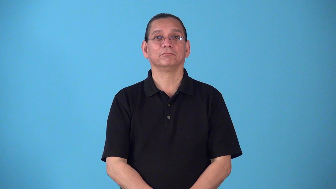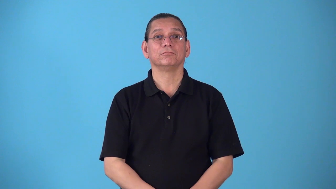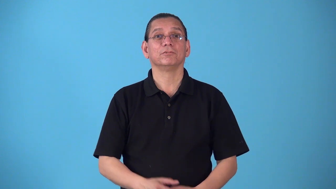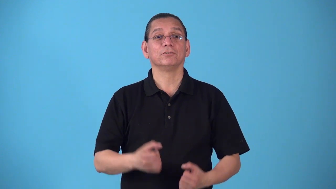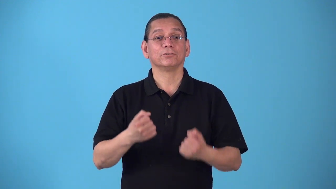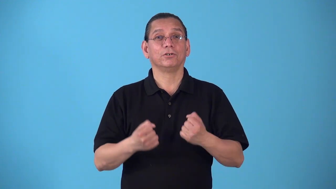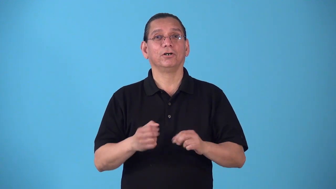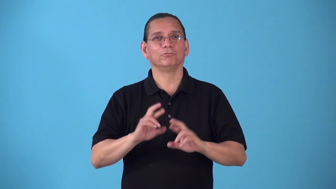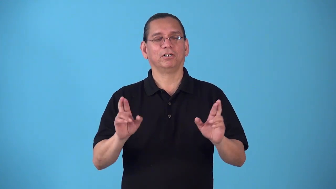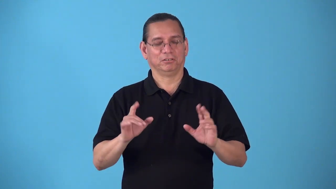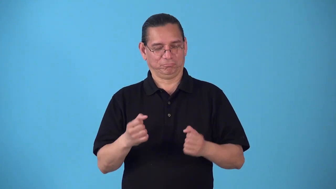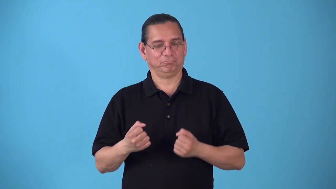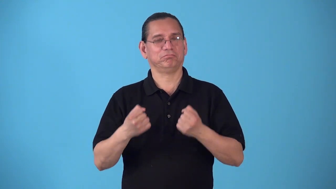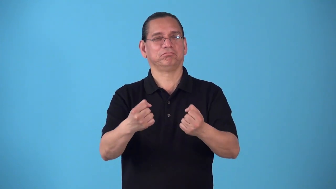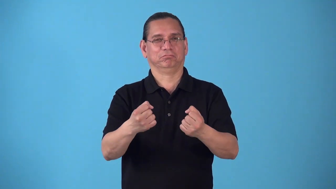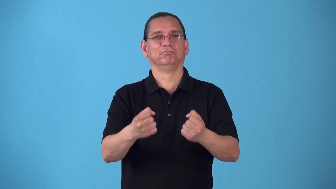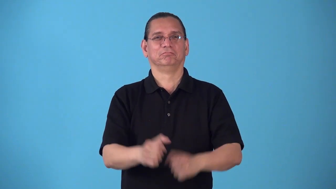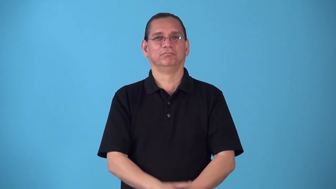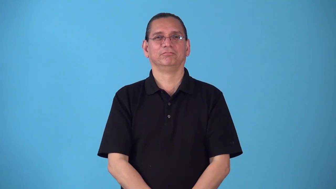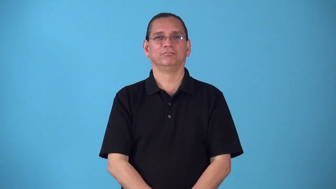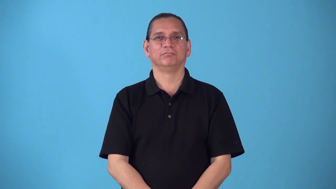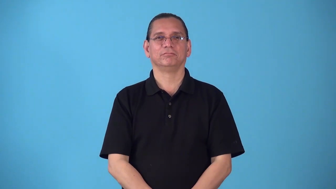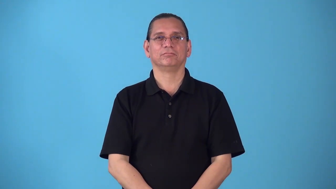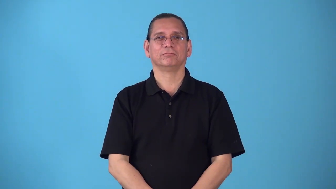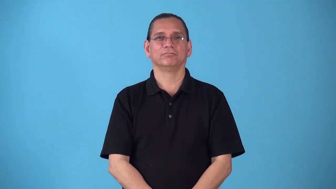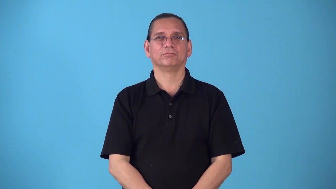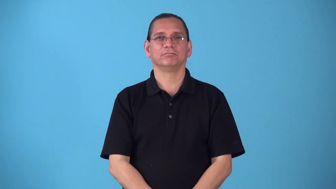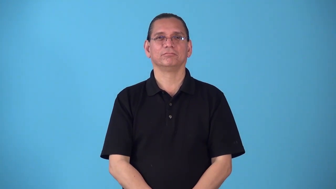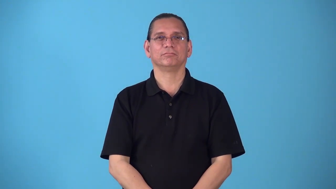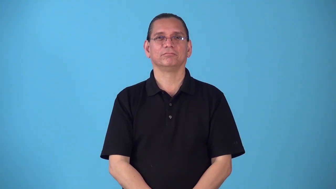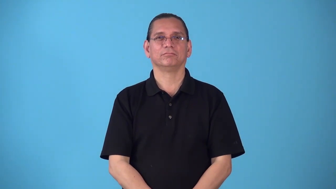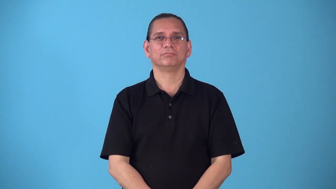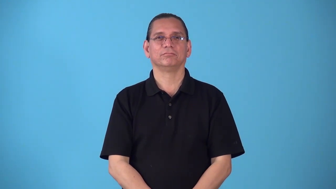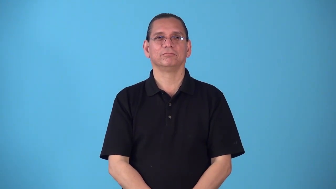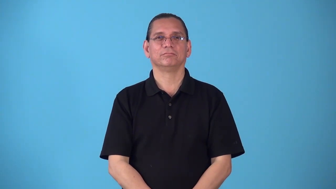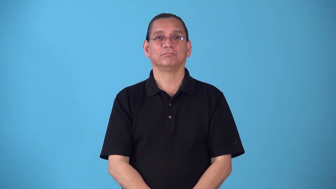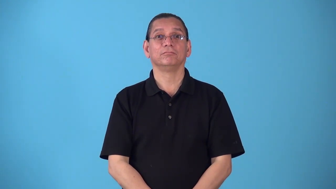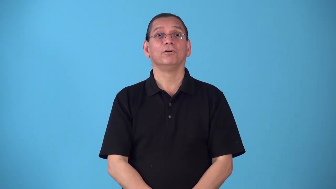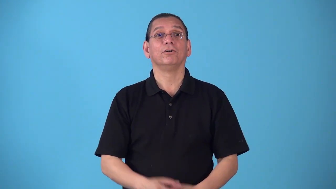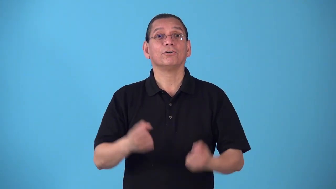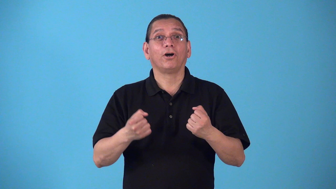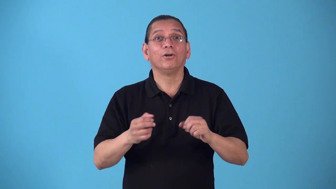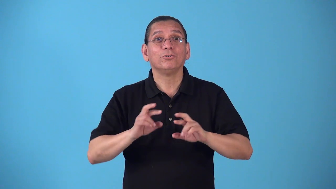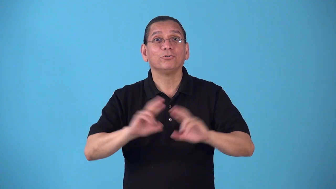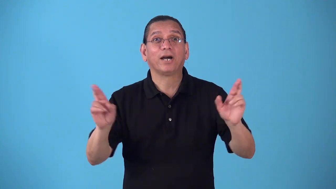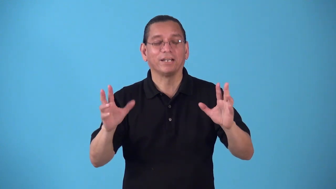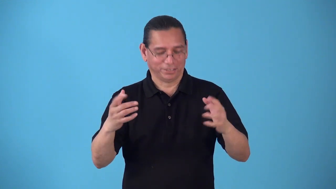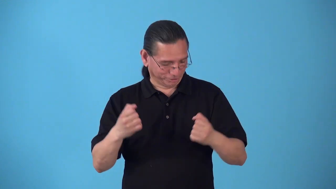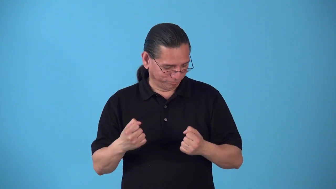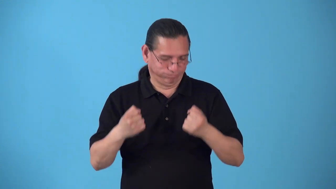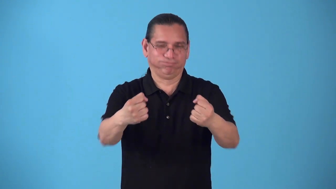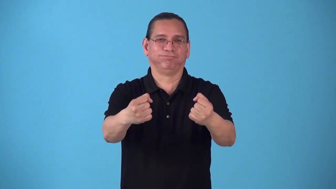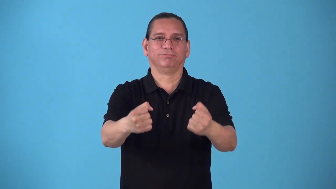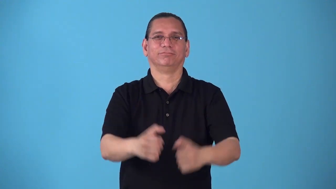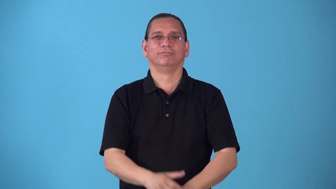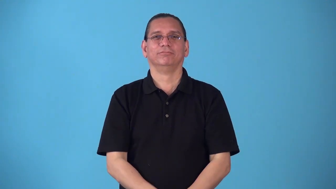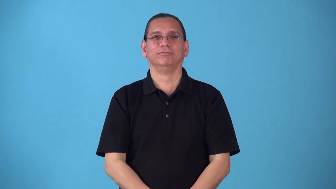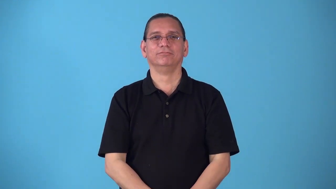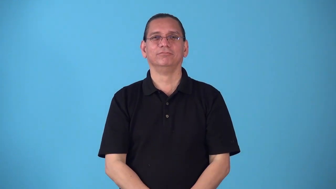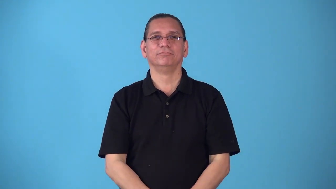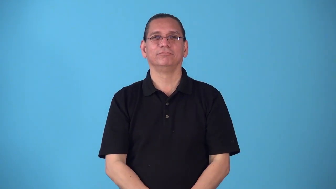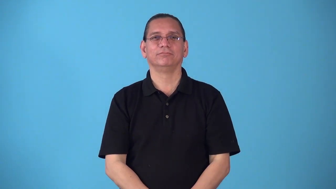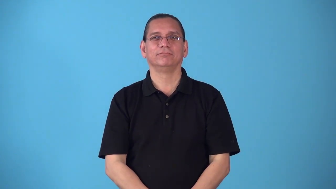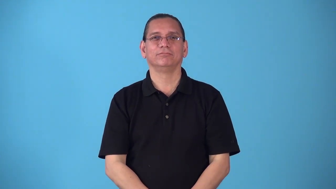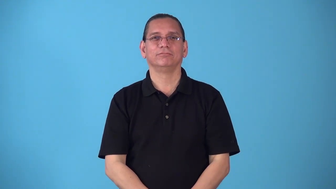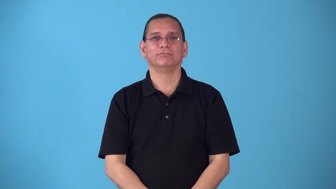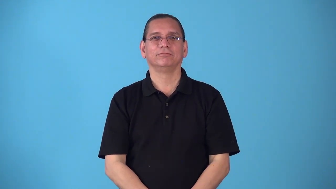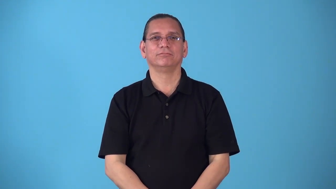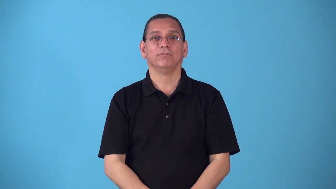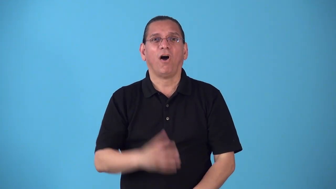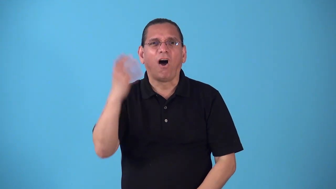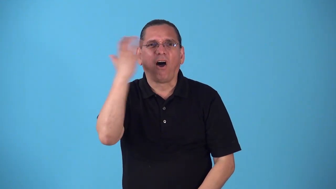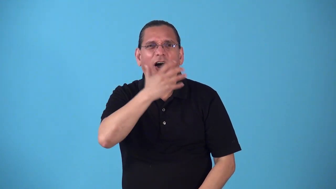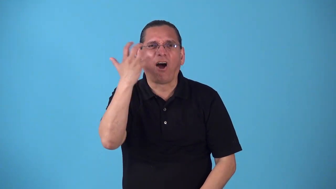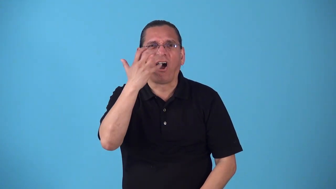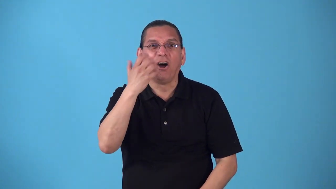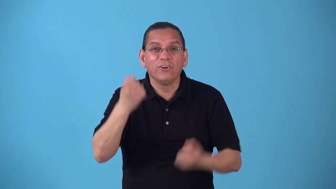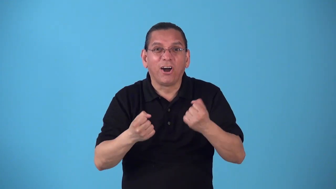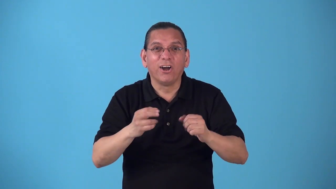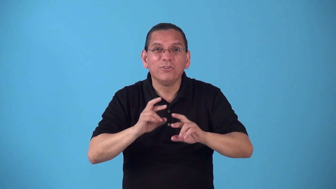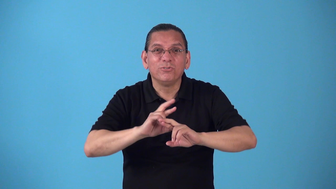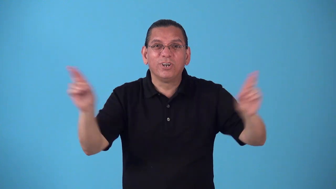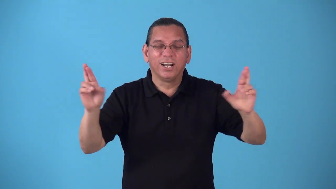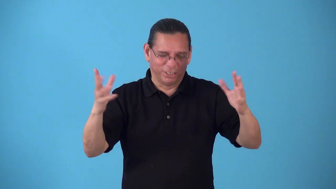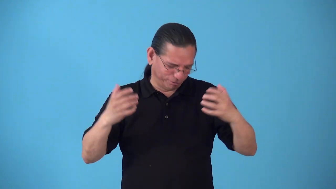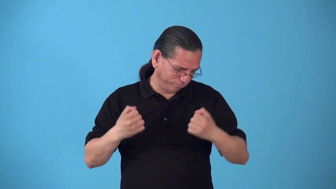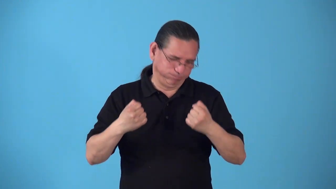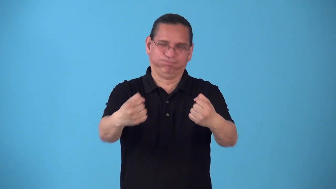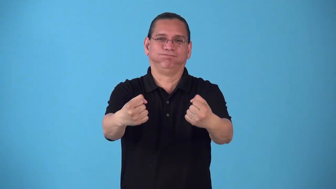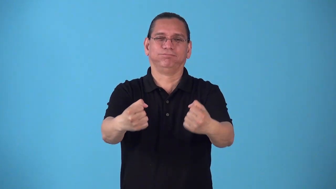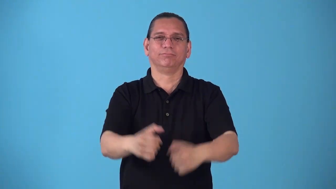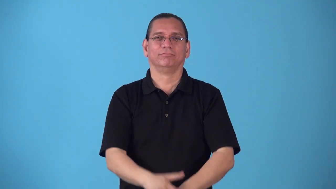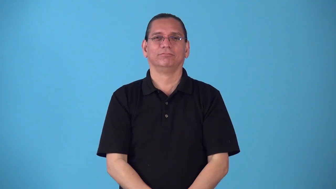roadworthy,roadworthier,roadworthies